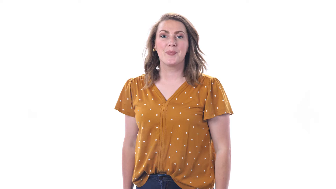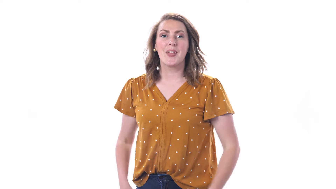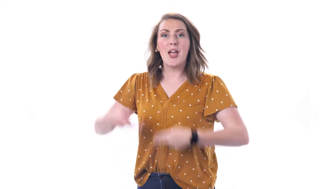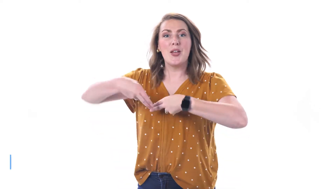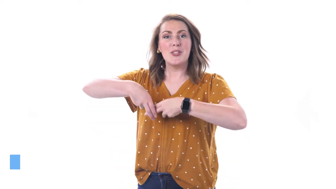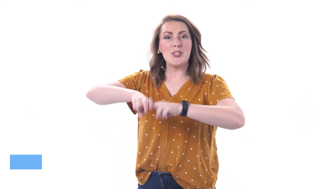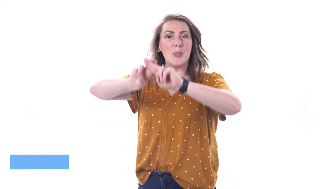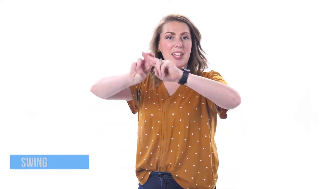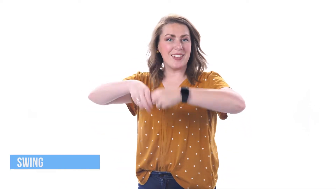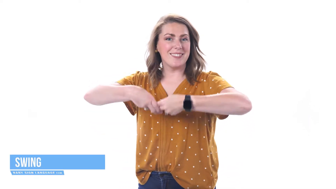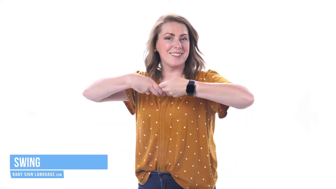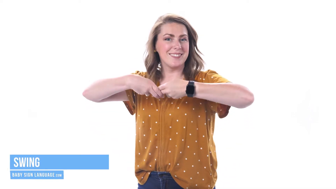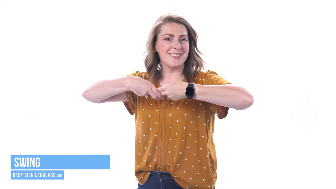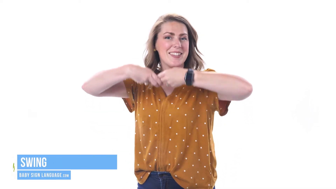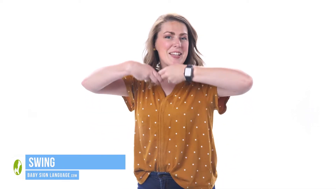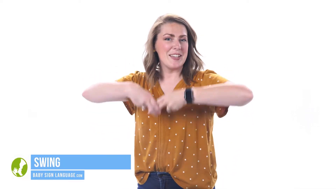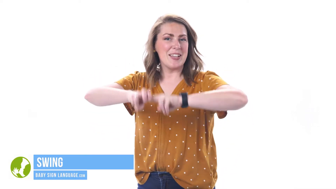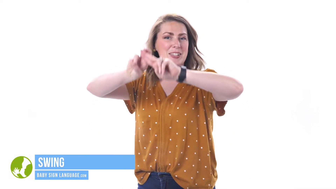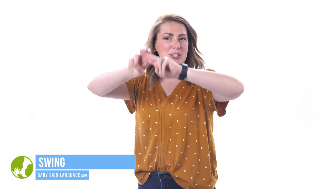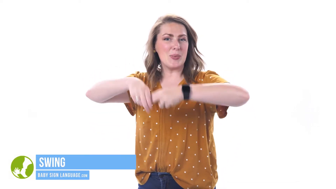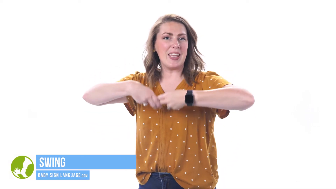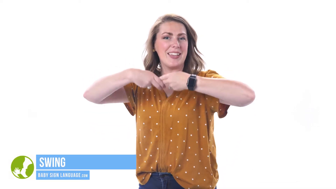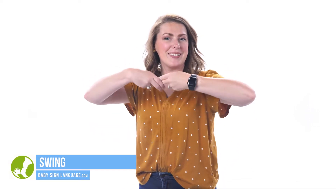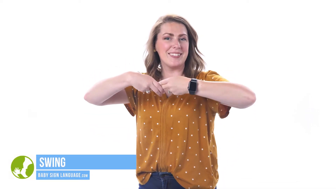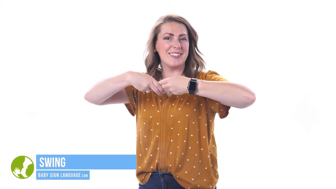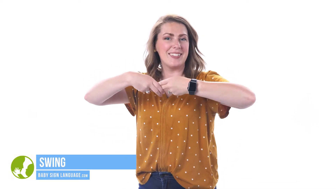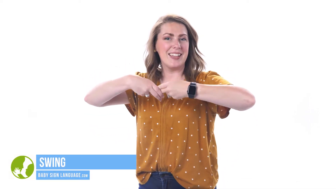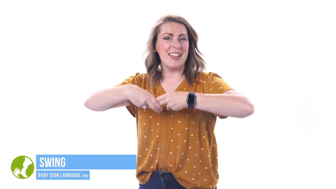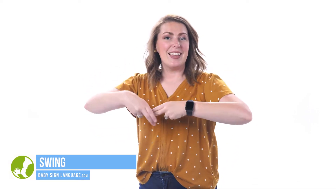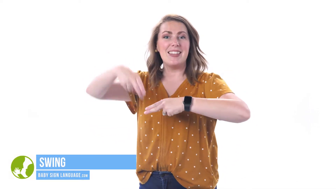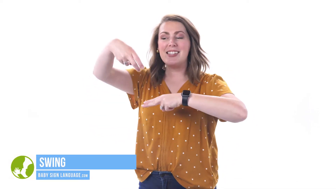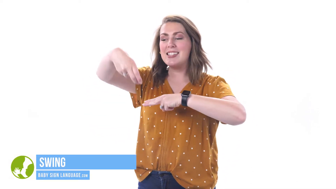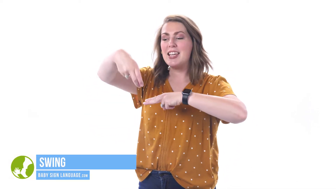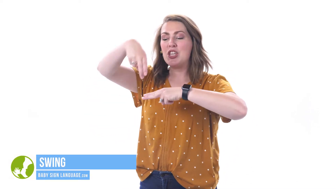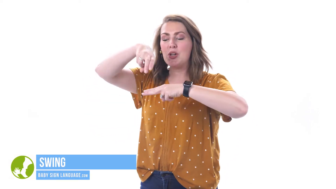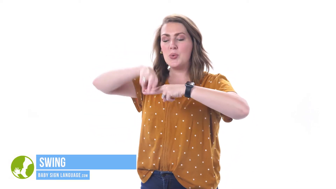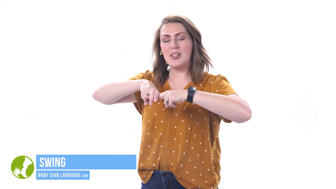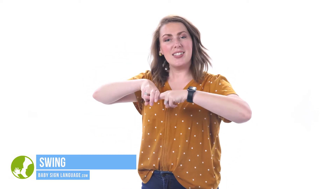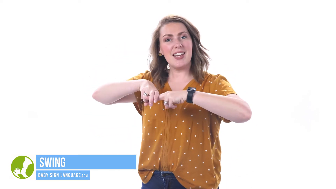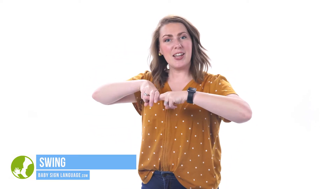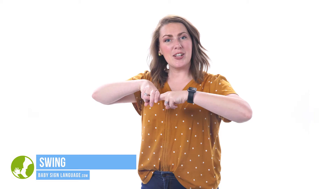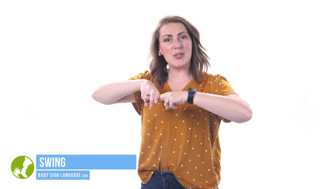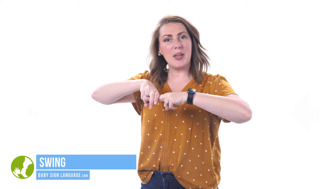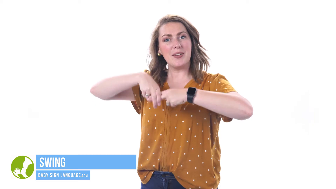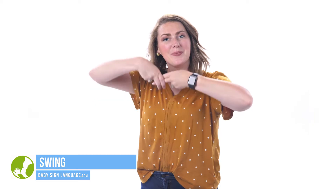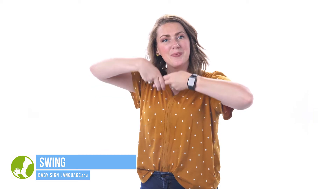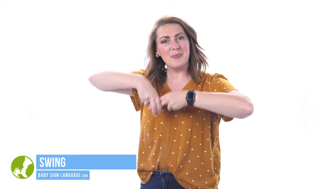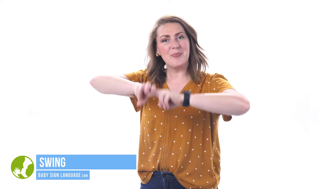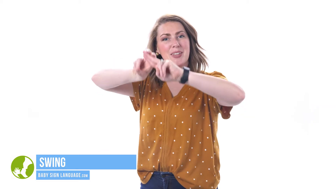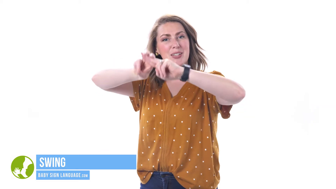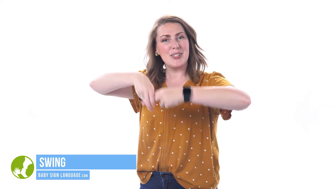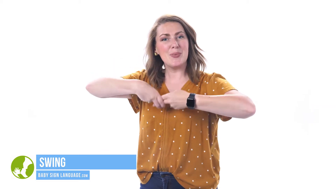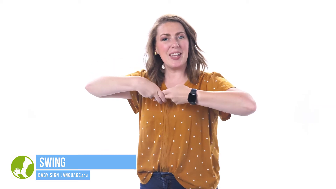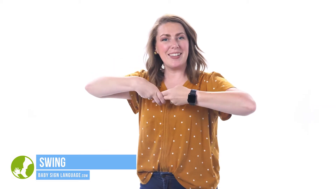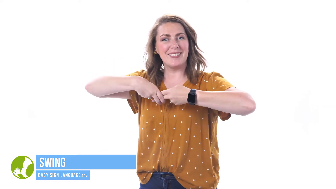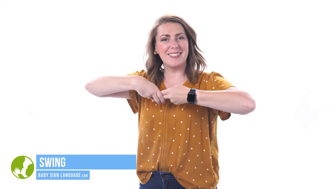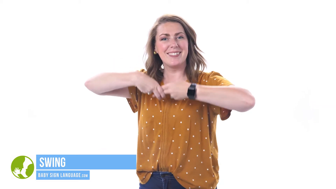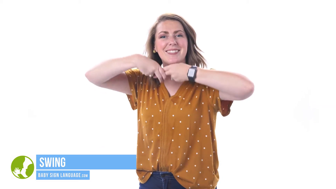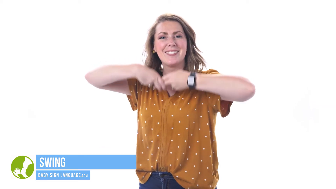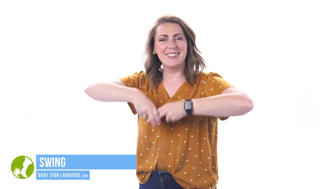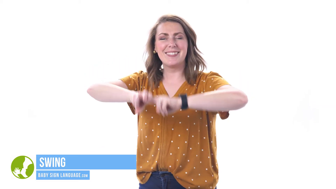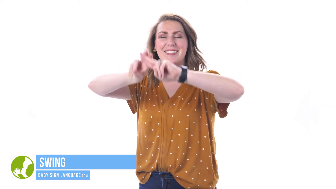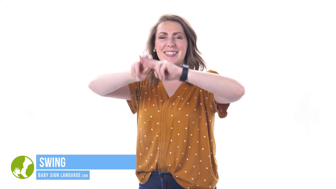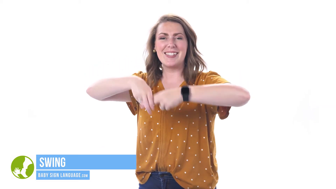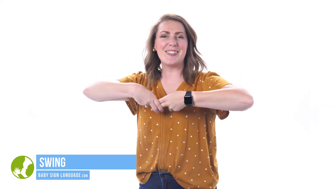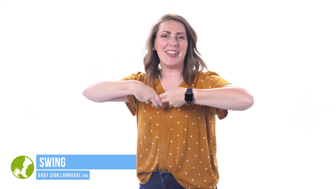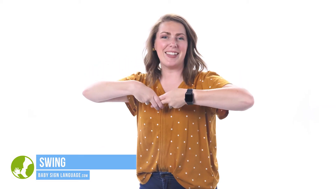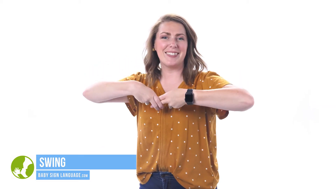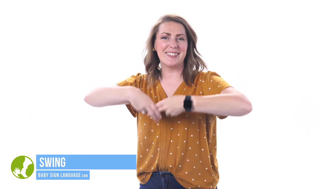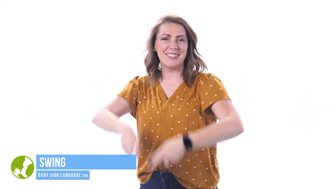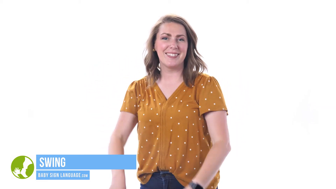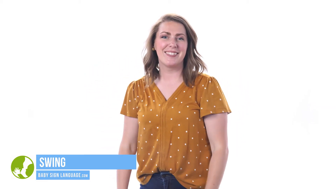Swing